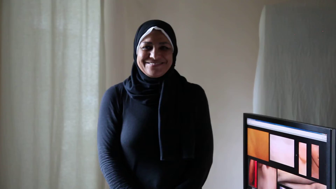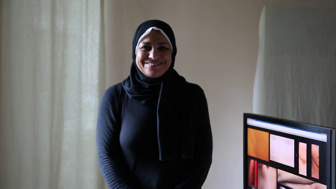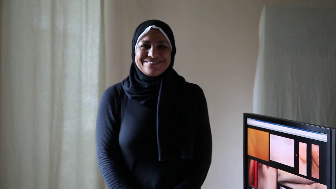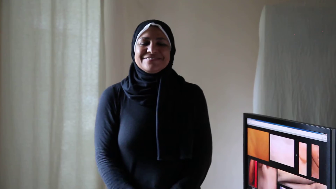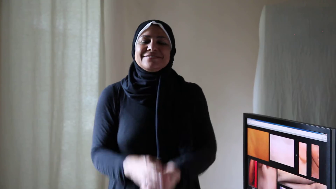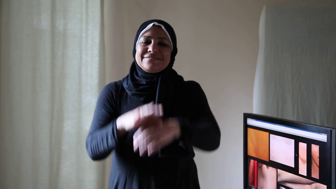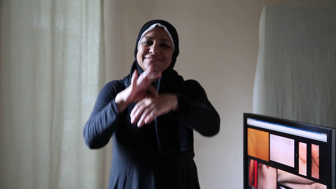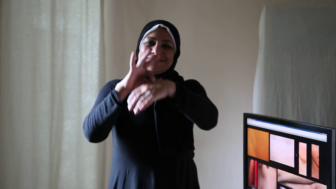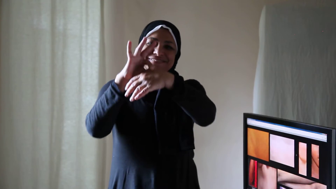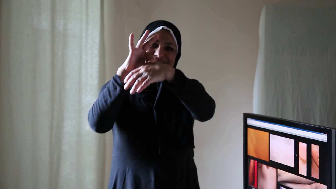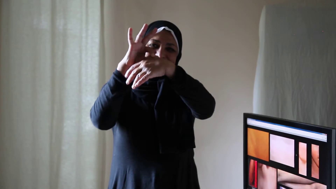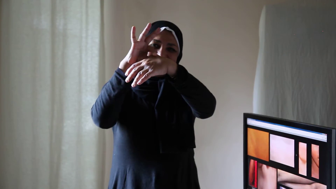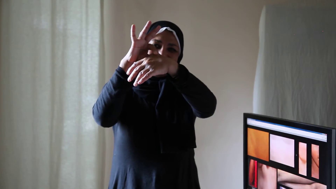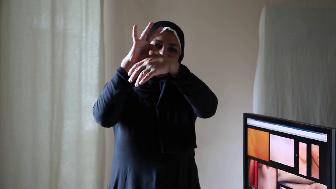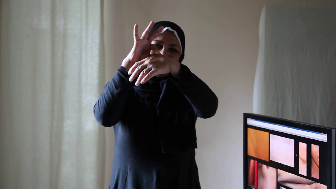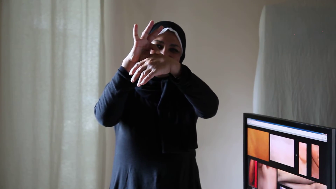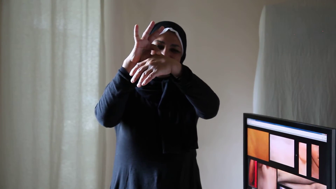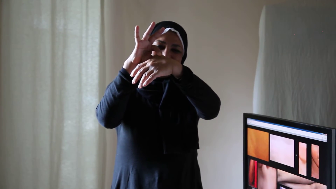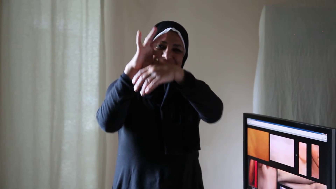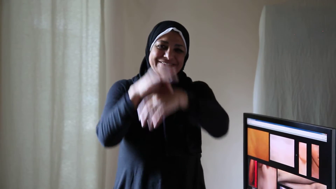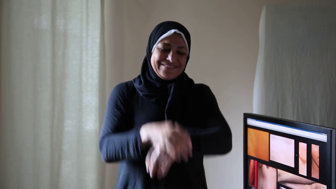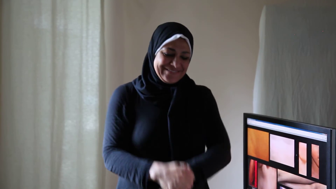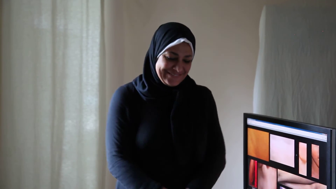skin